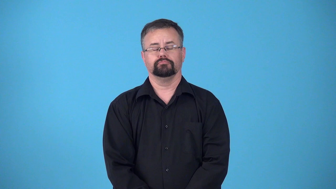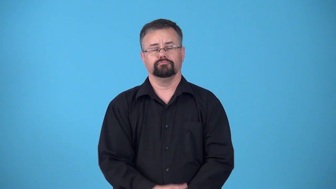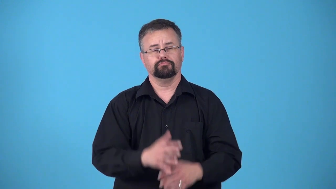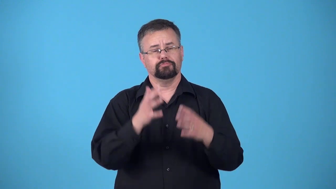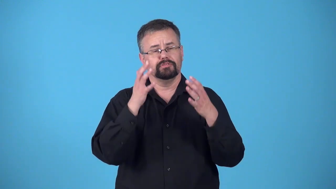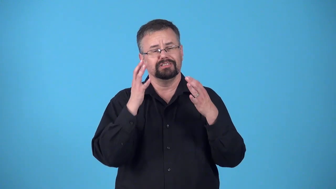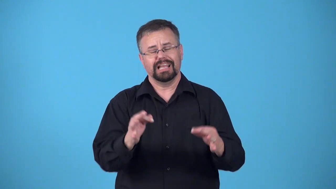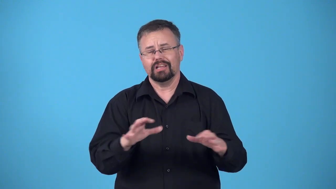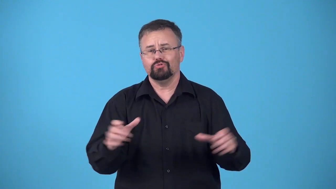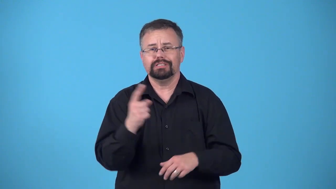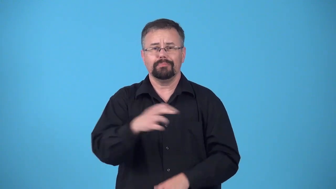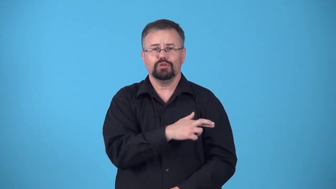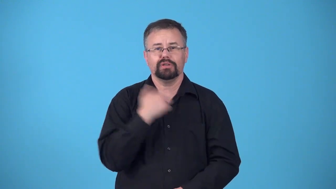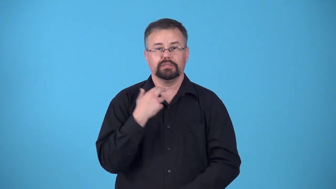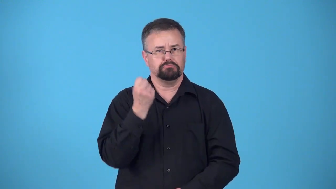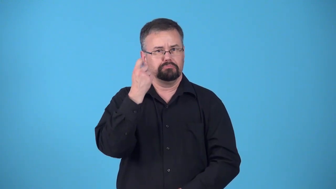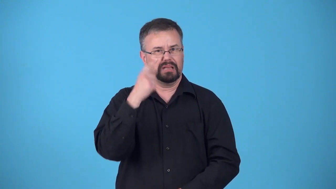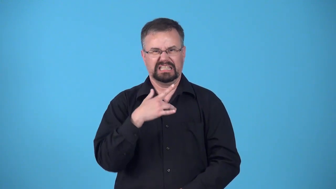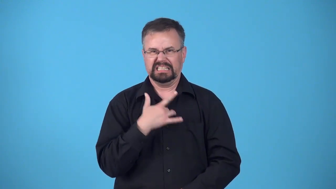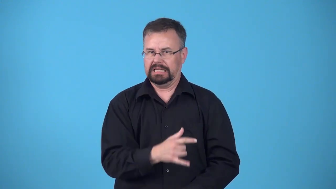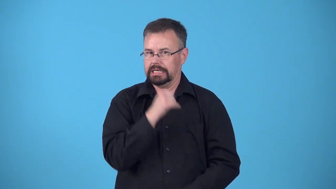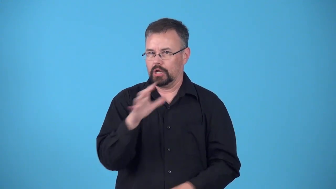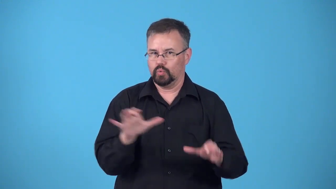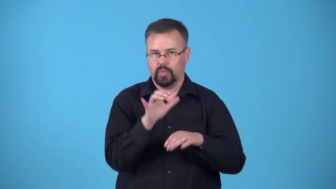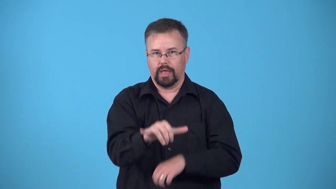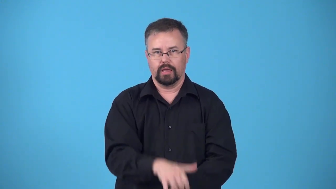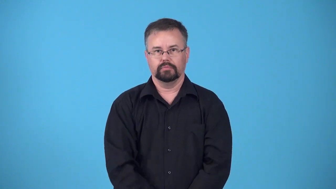walk on the wild side